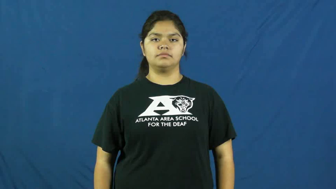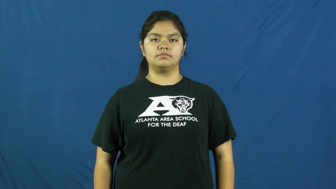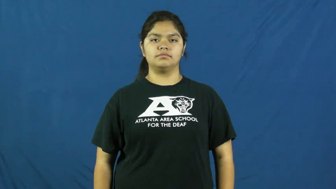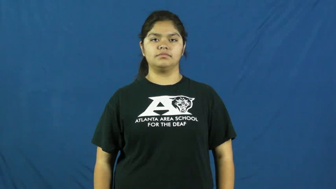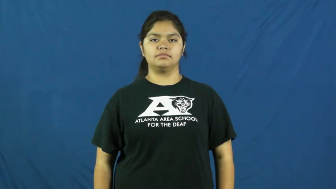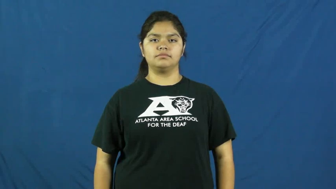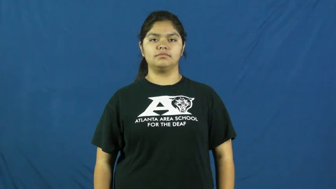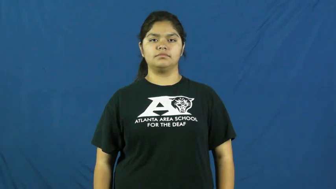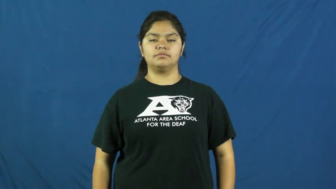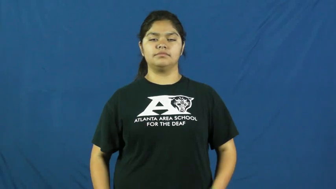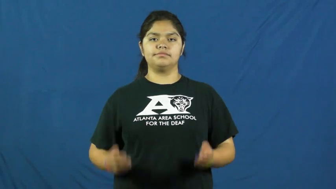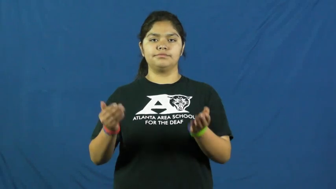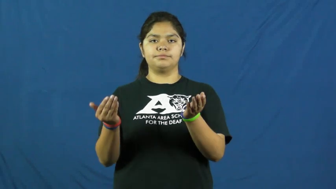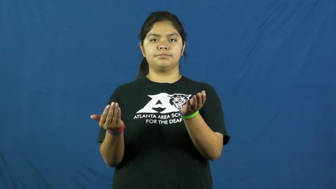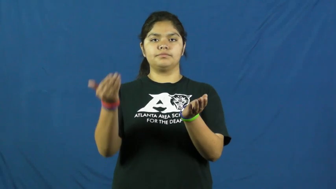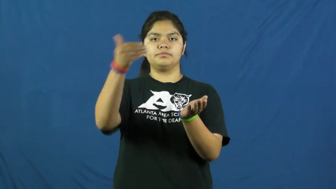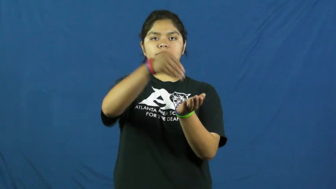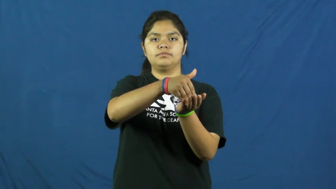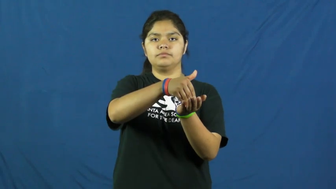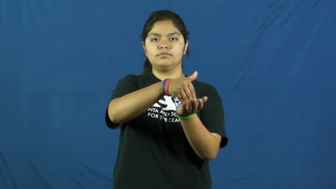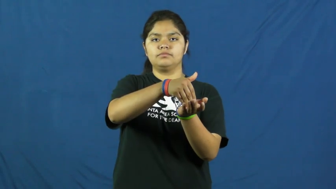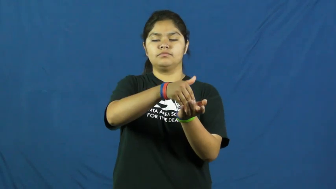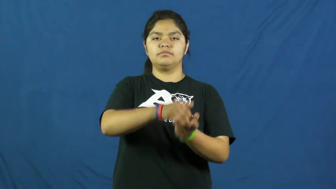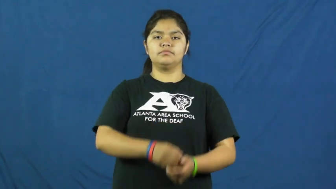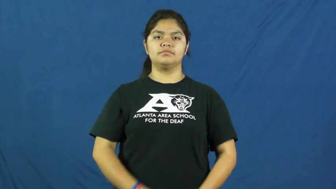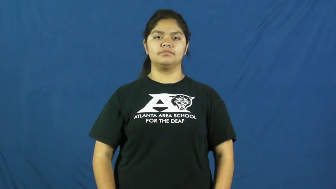over